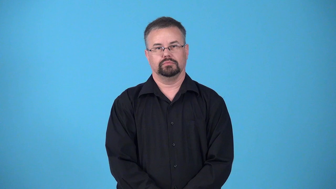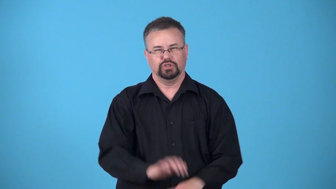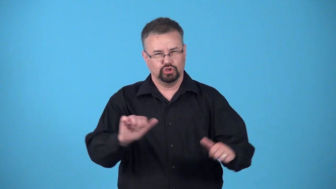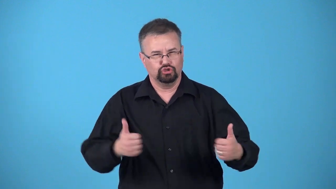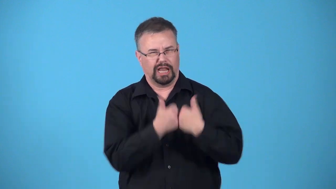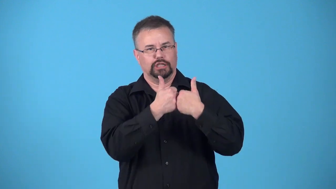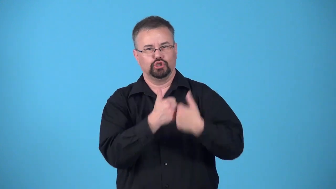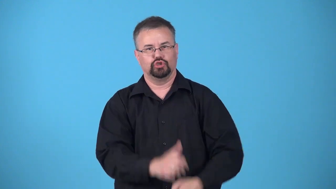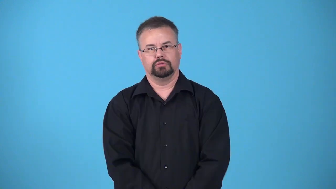draw a line in the sand